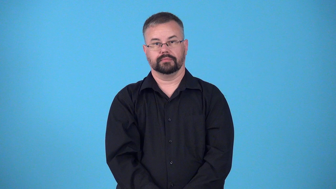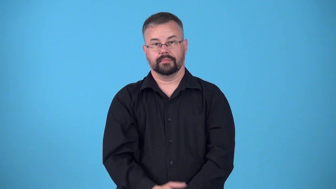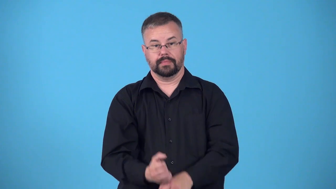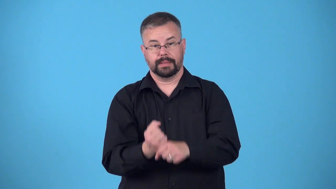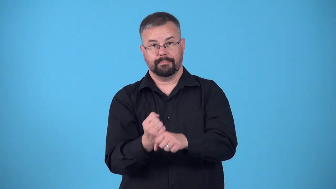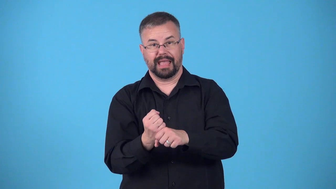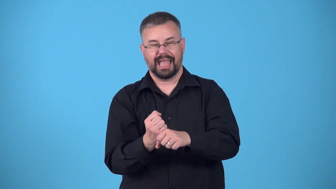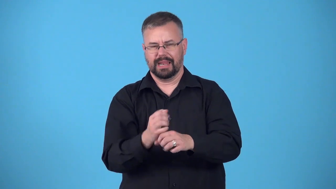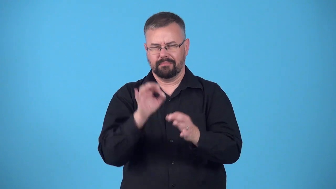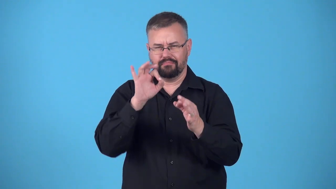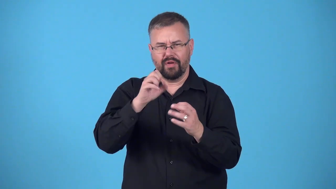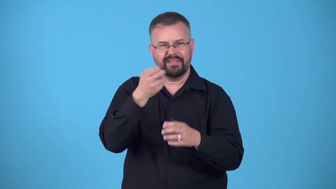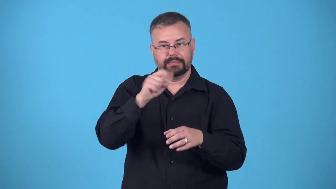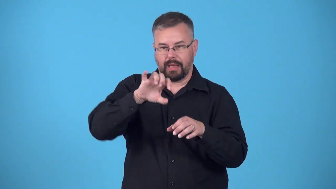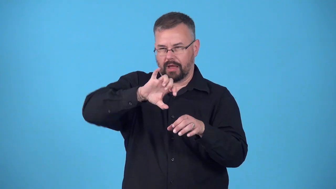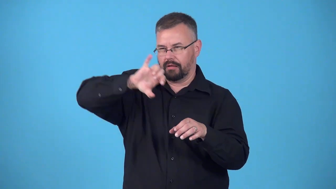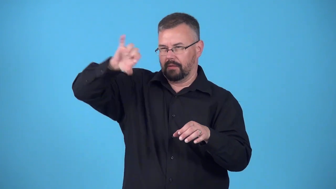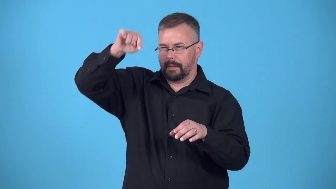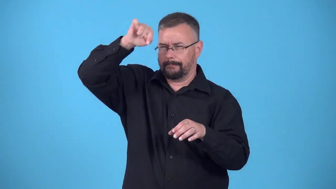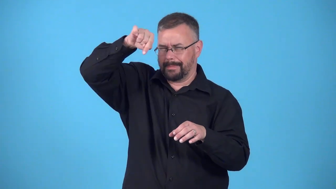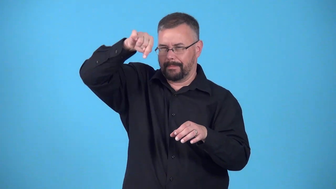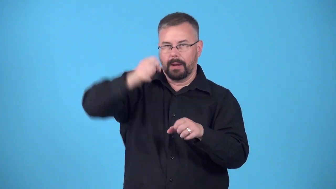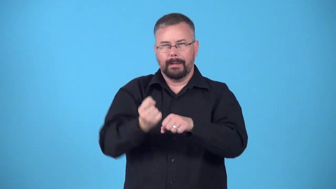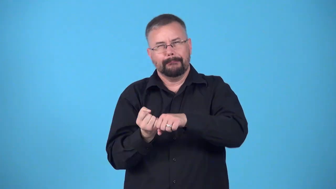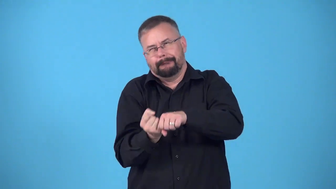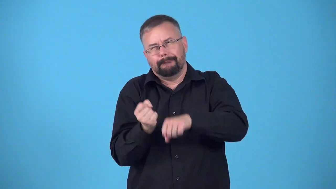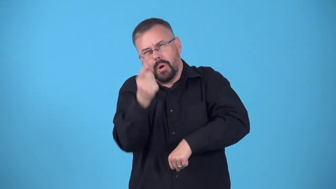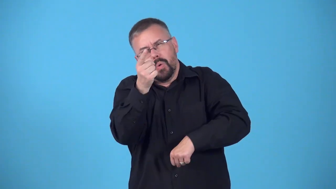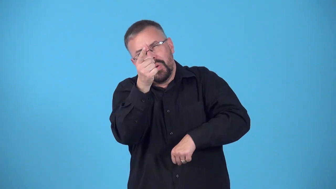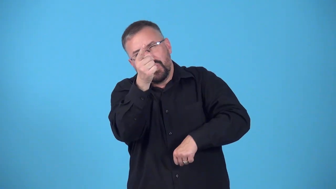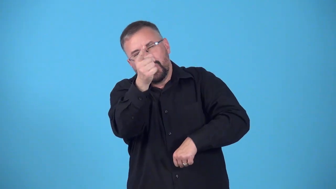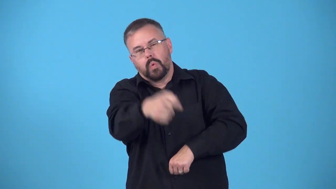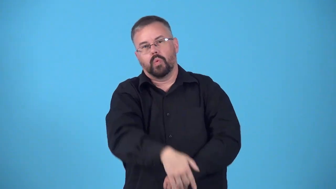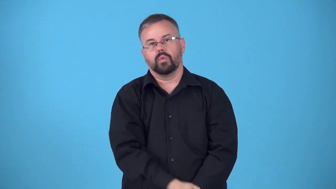sweet spot on bat